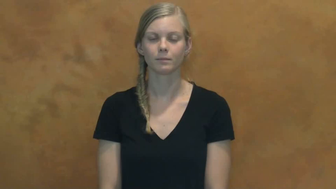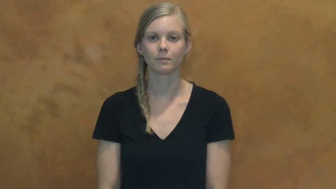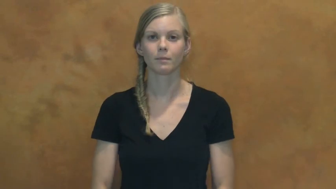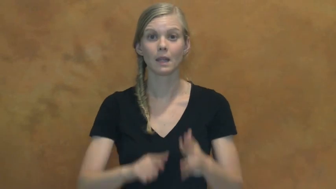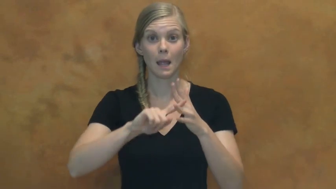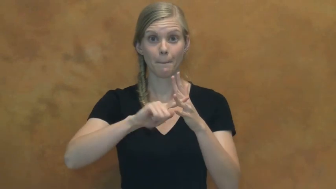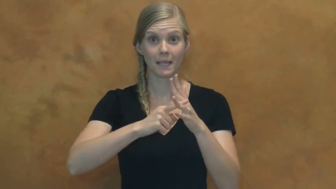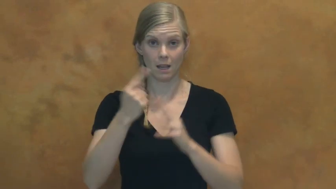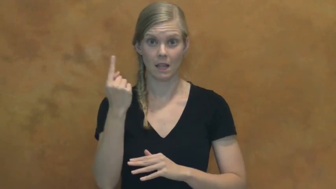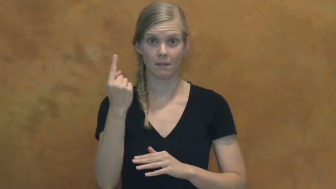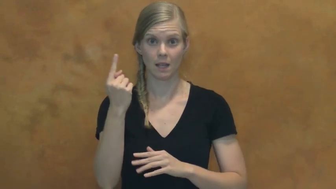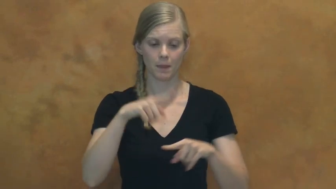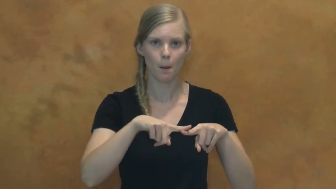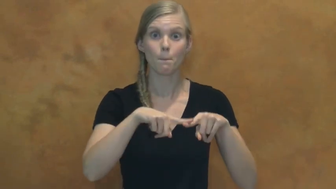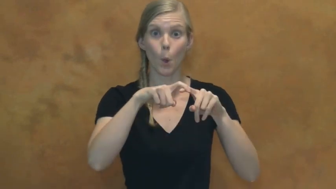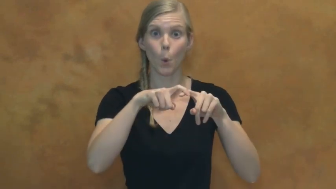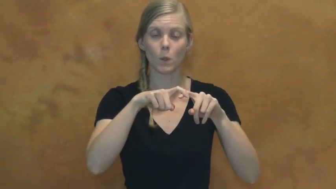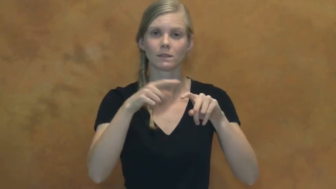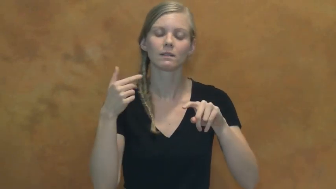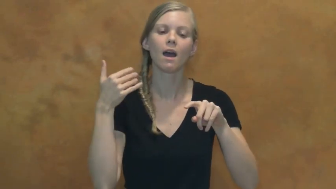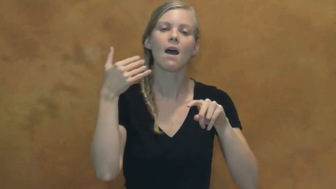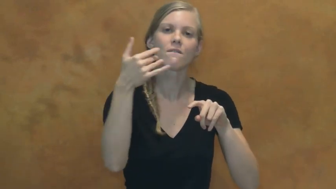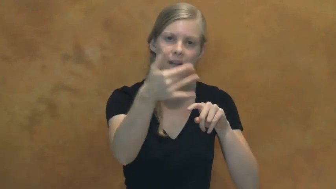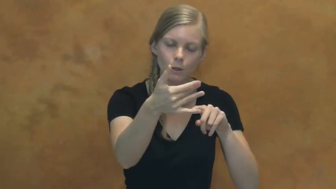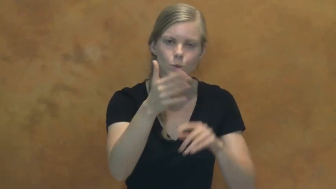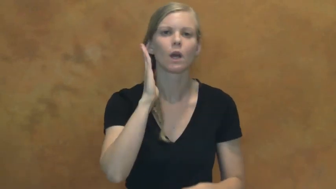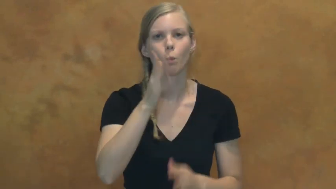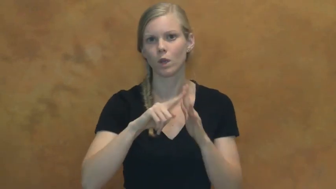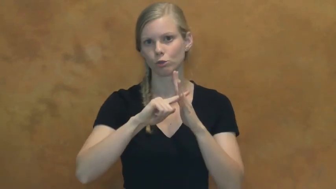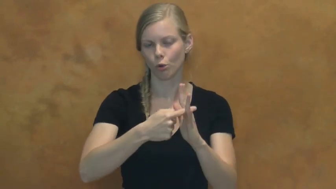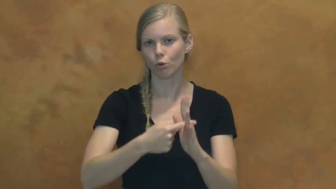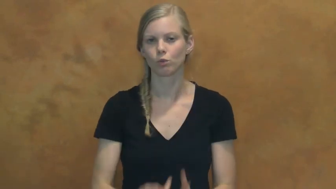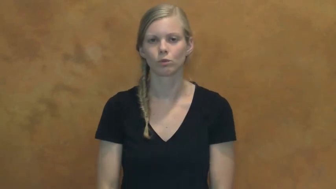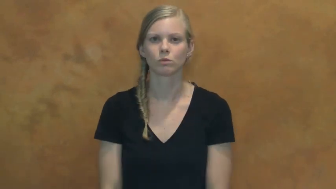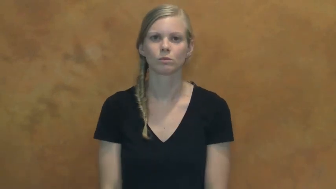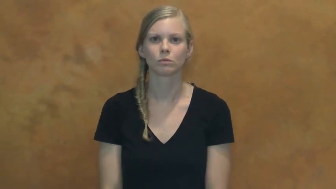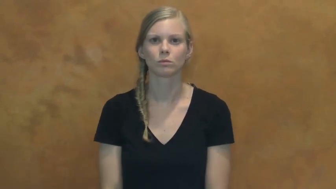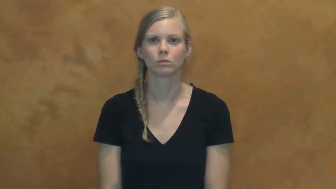start delay